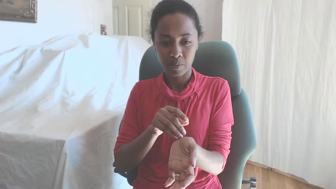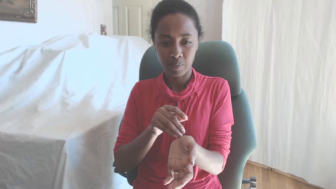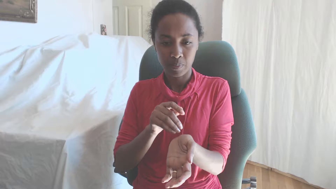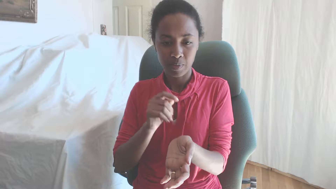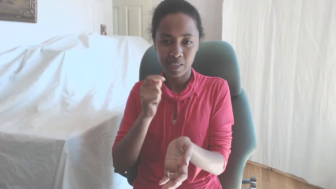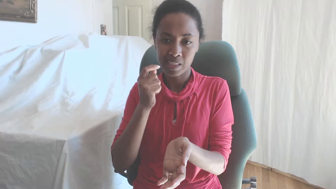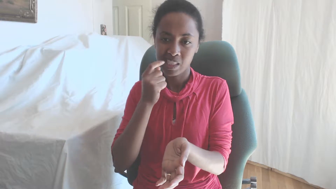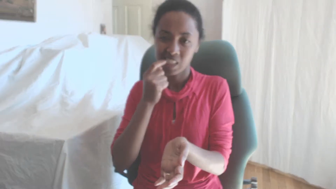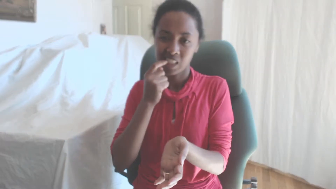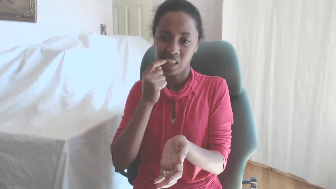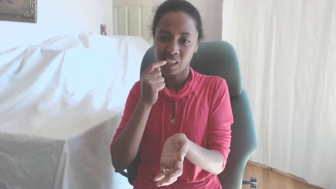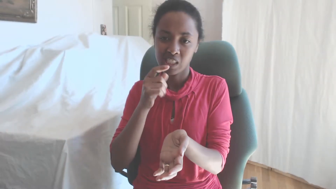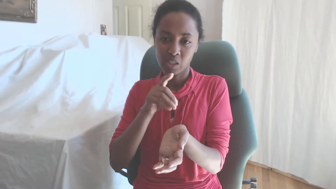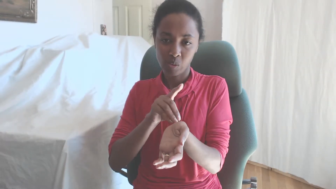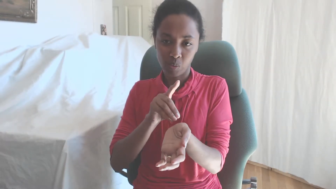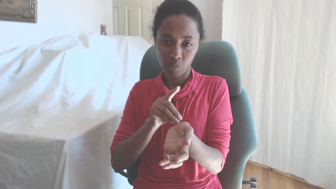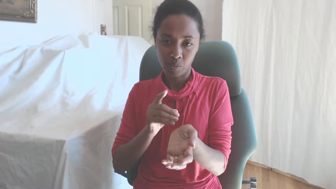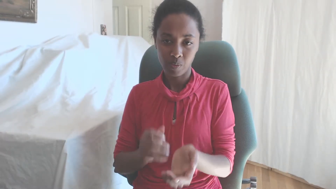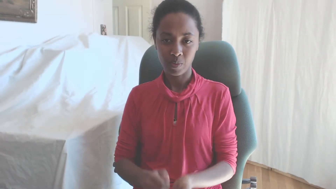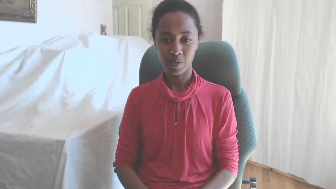dentist